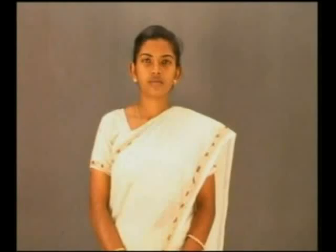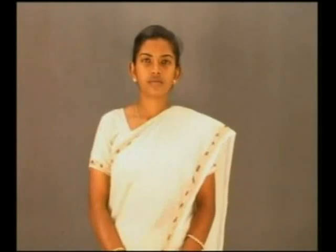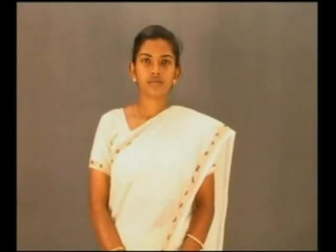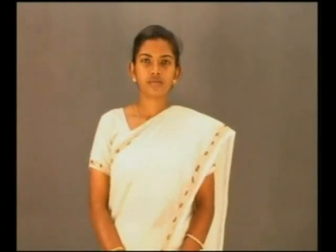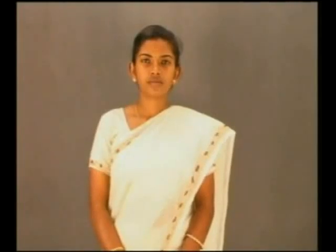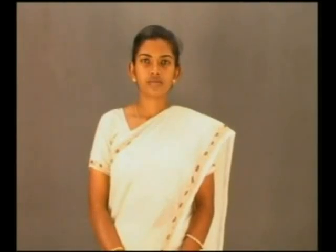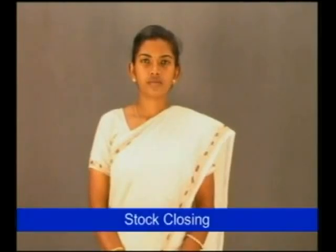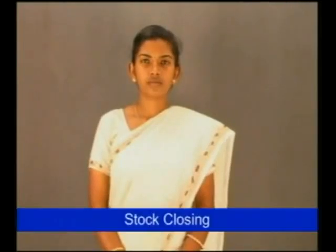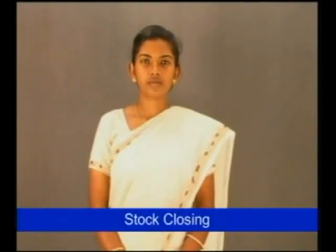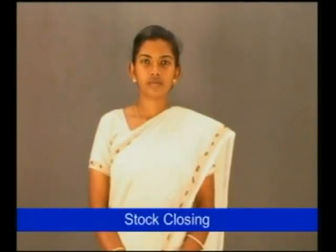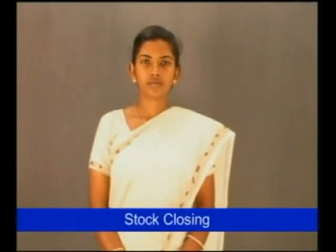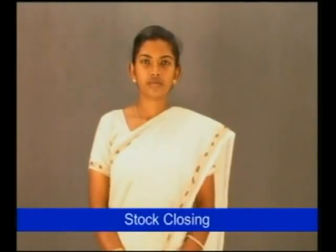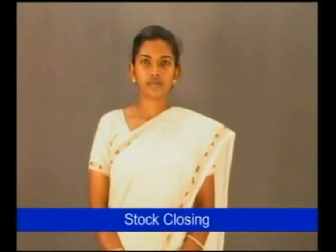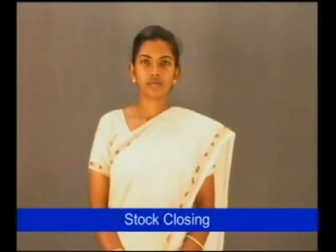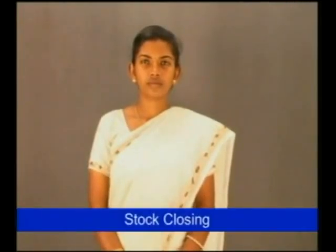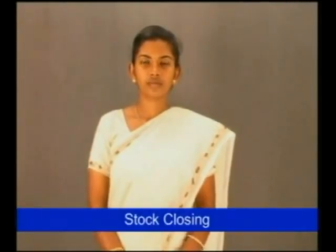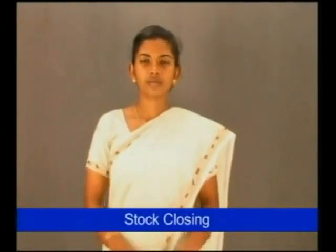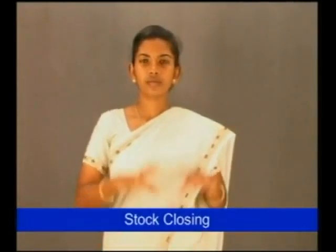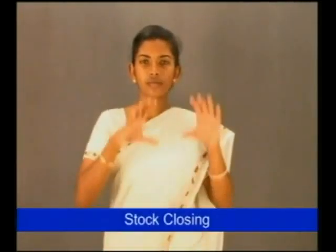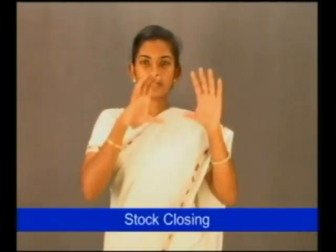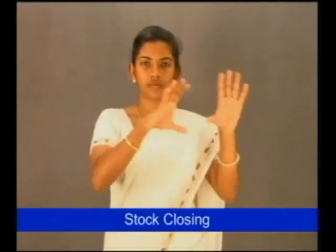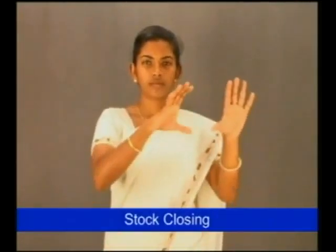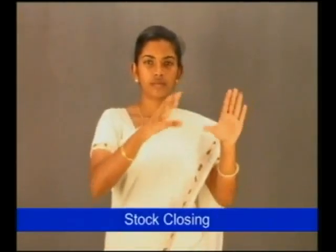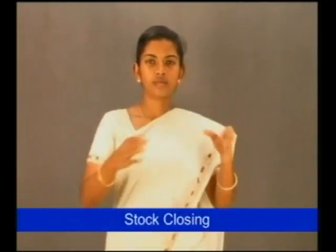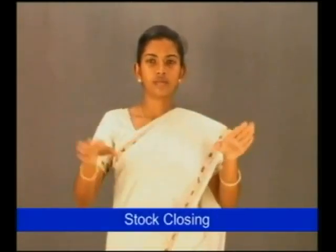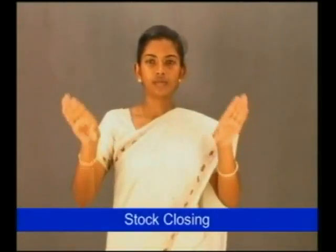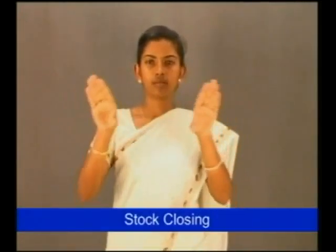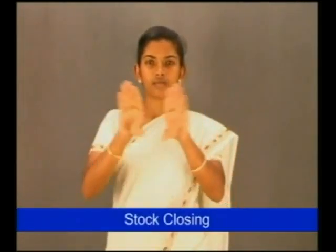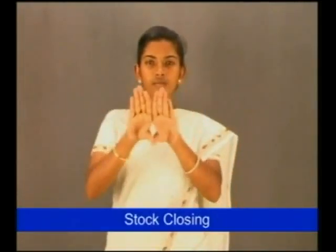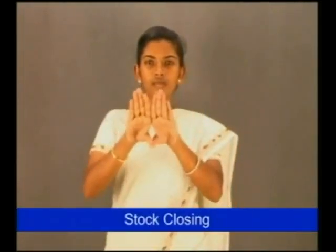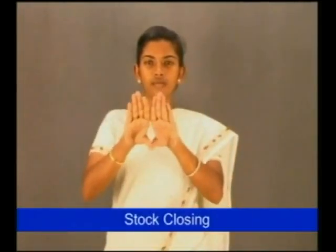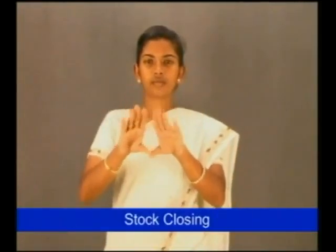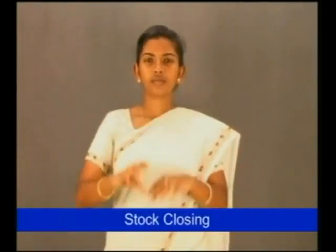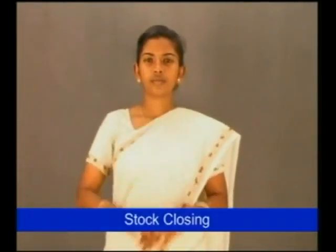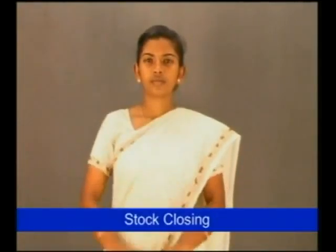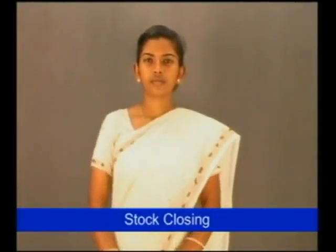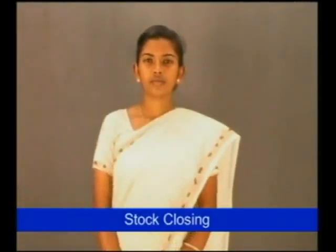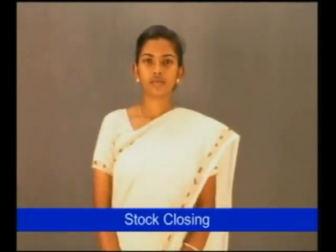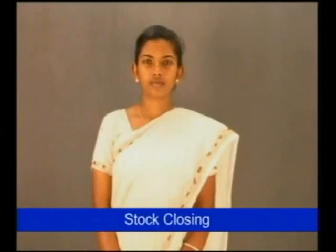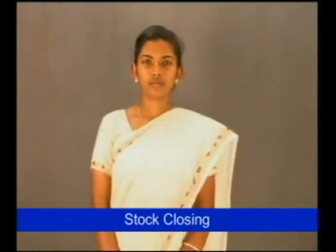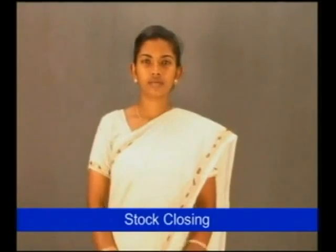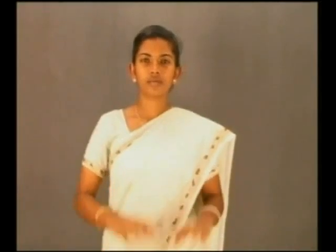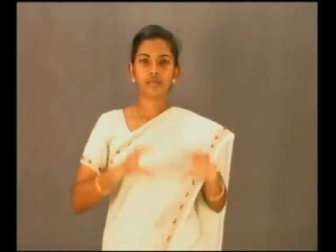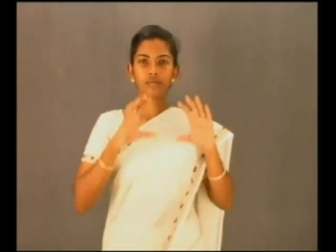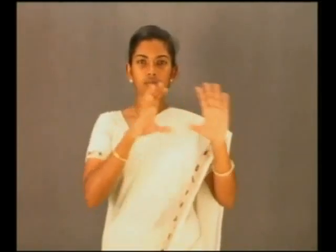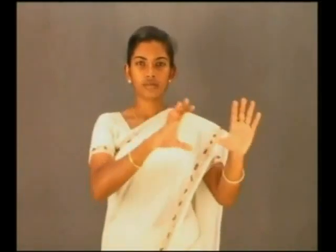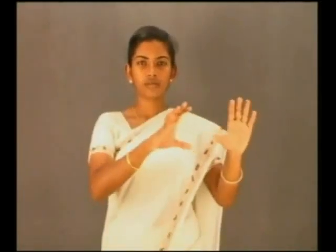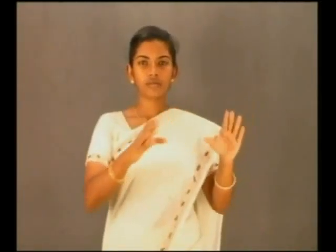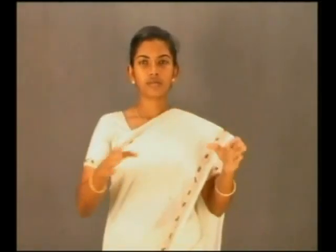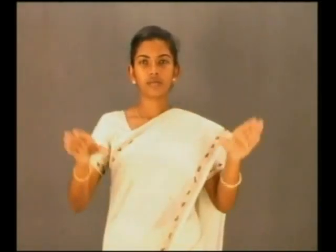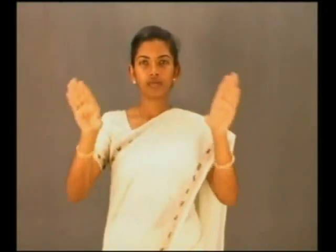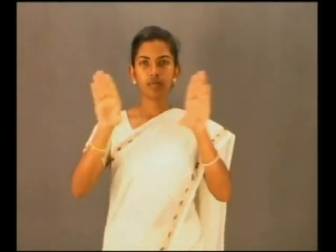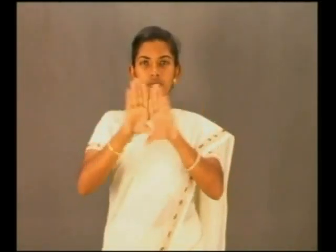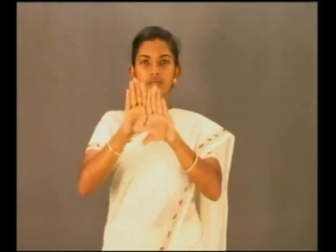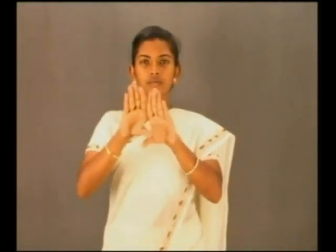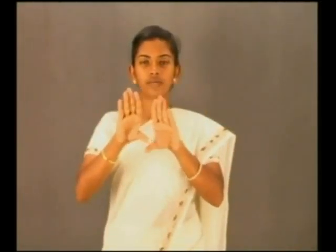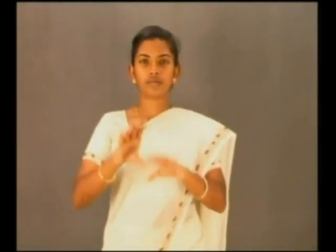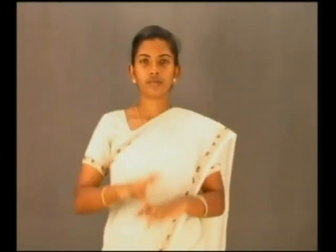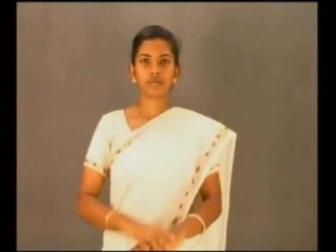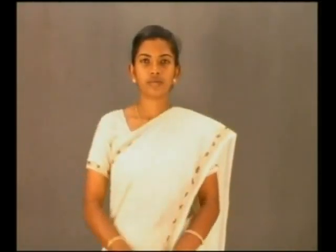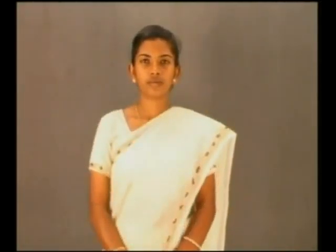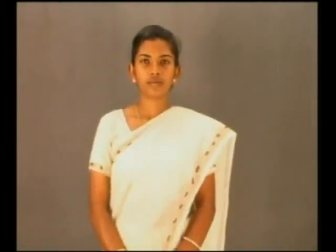Stock Closing